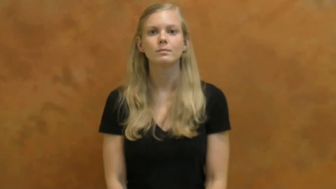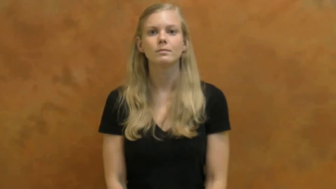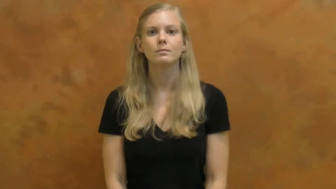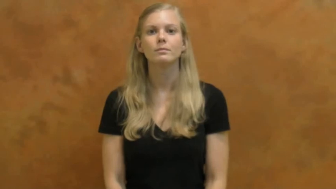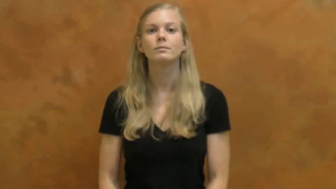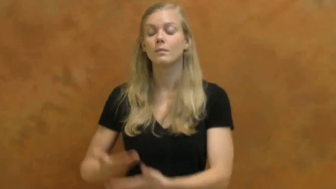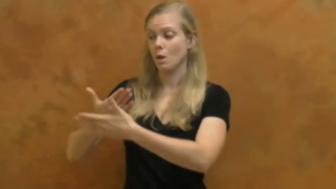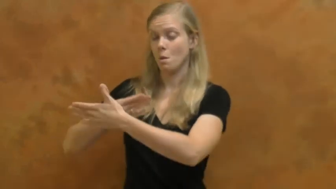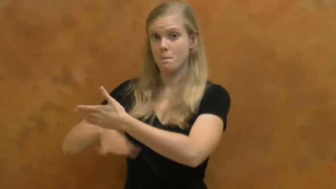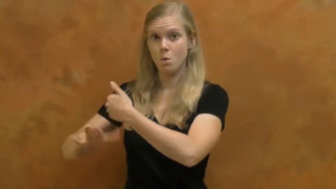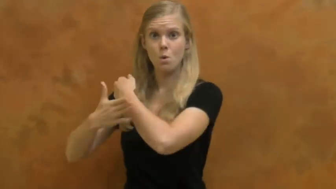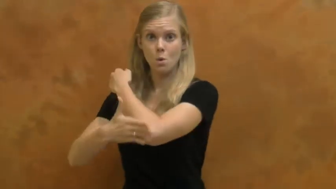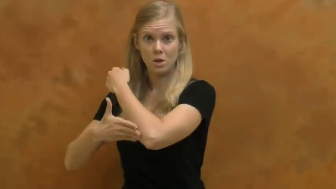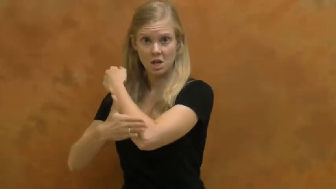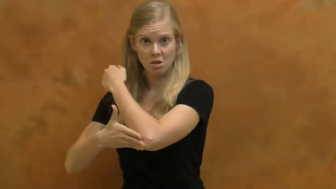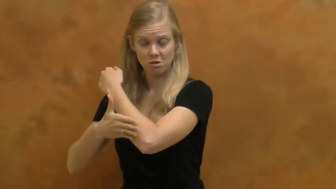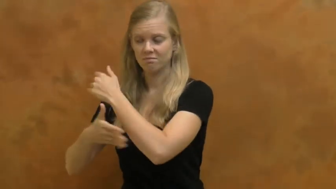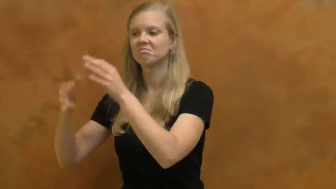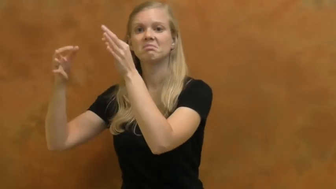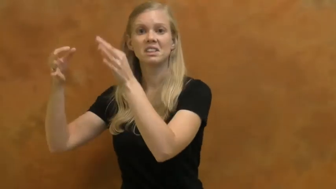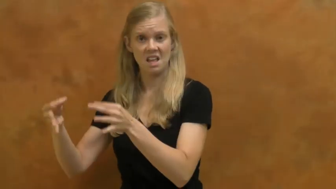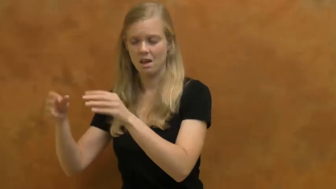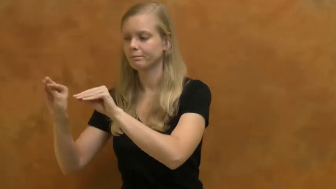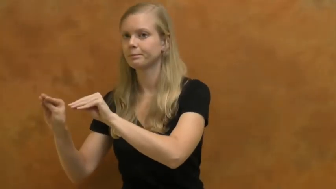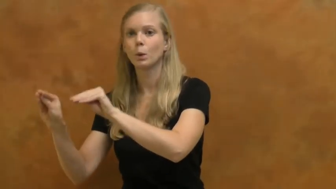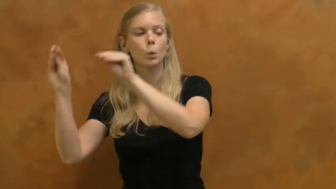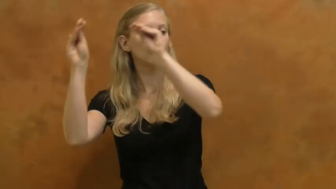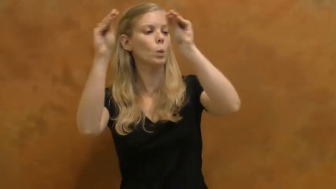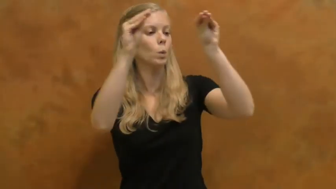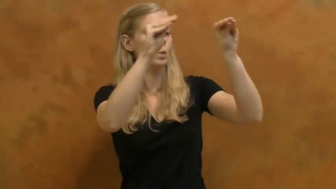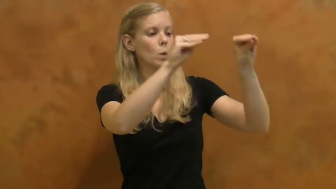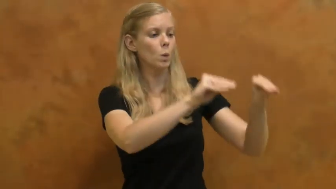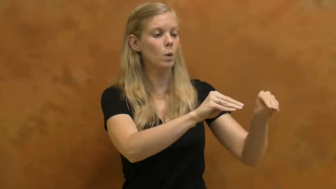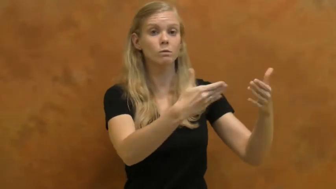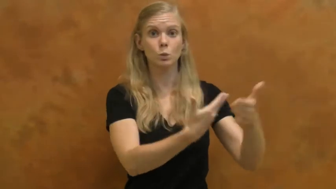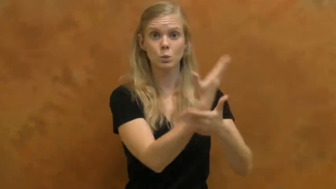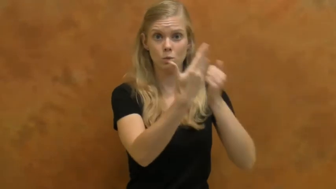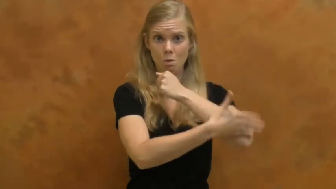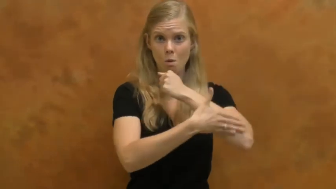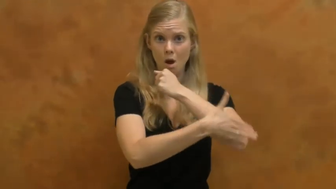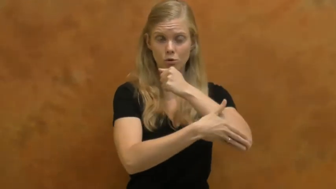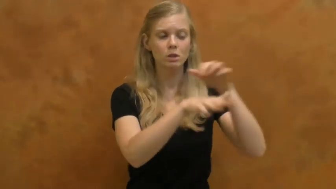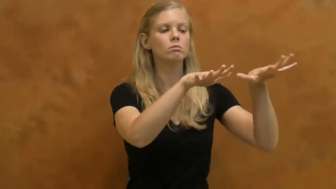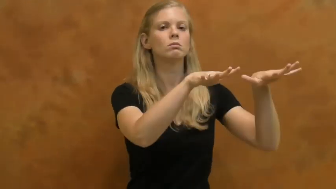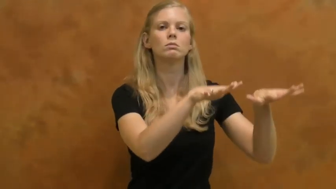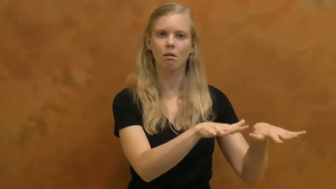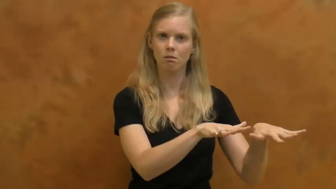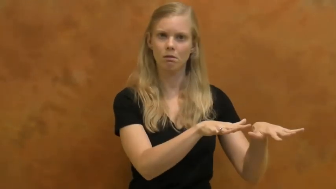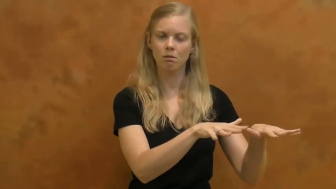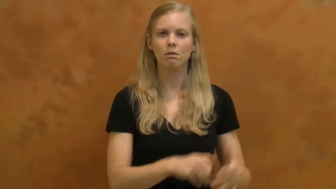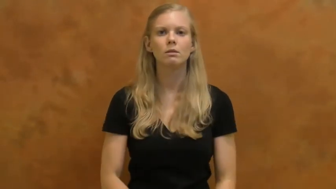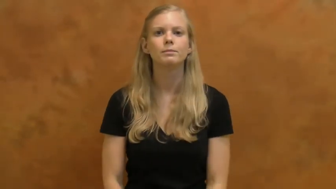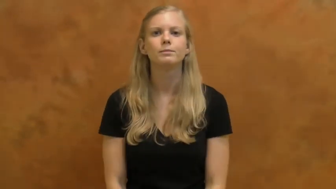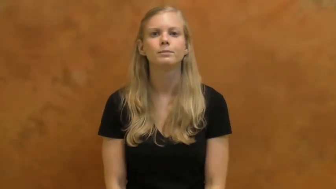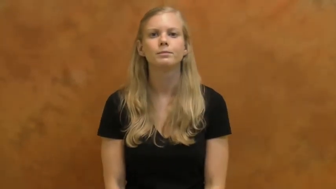immigration